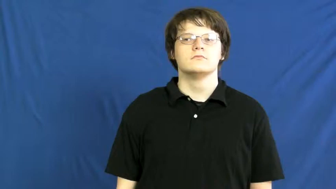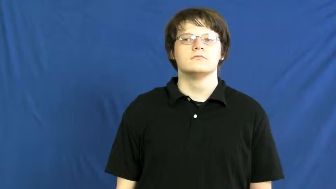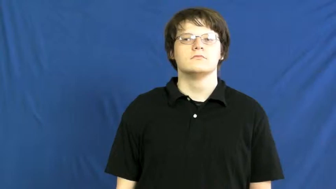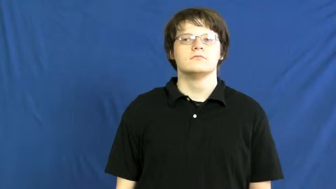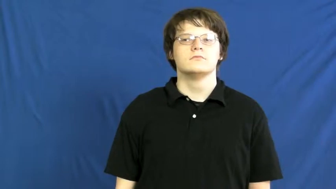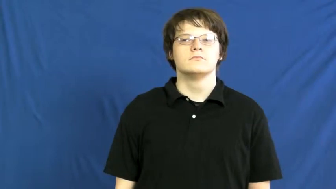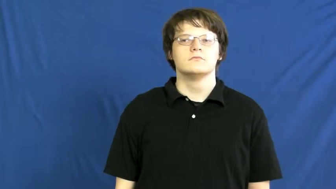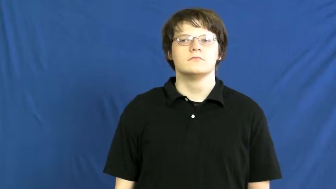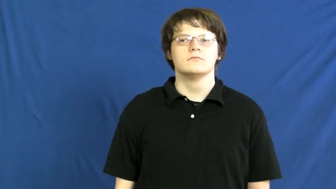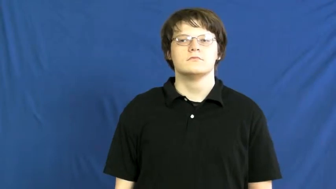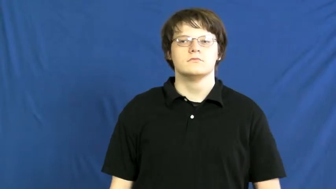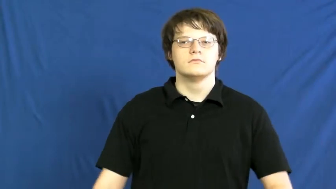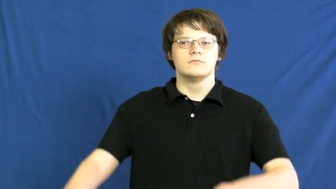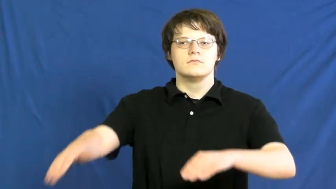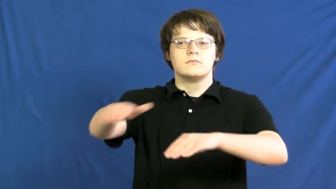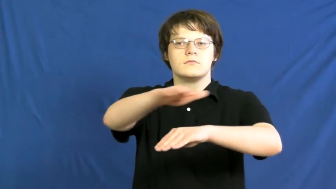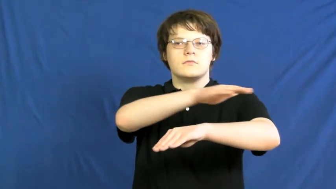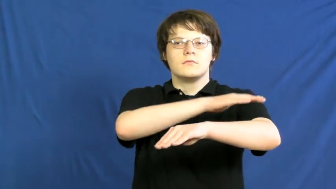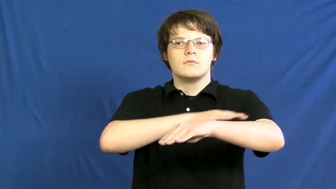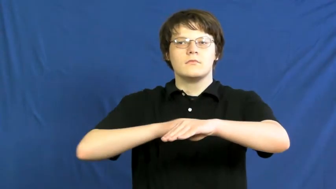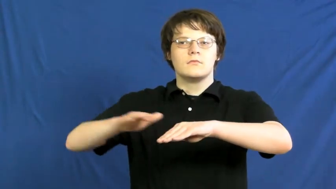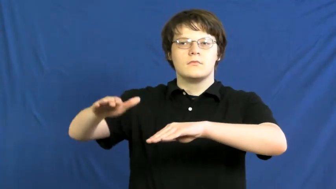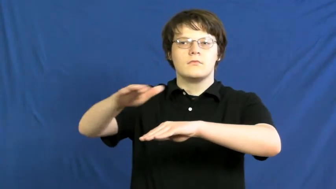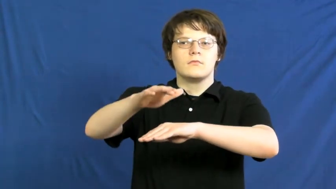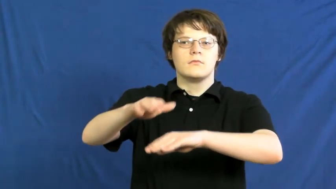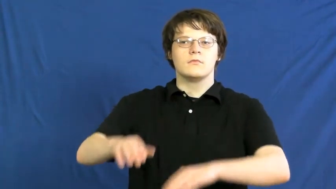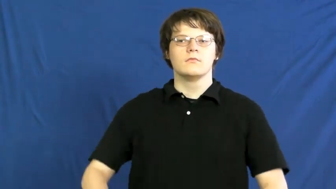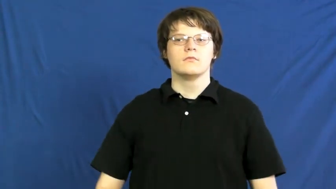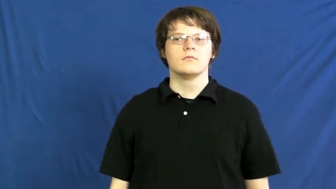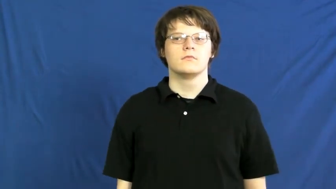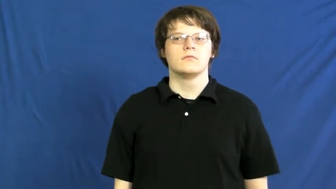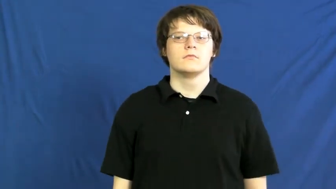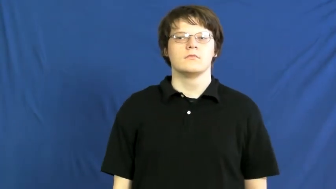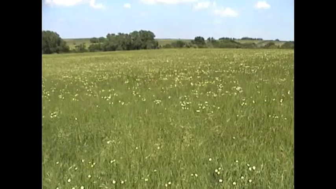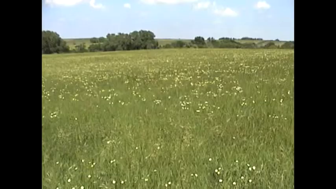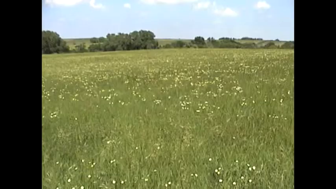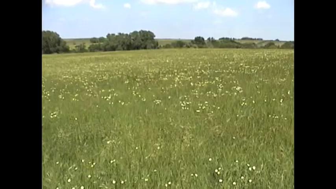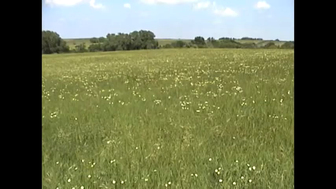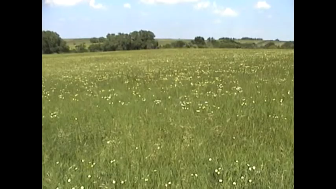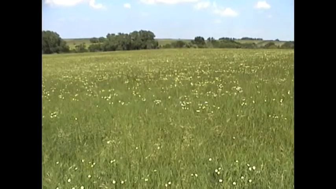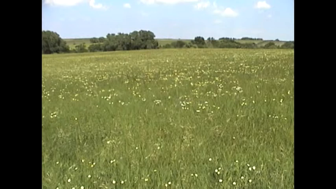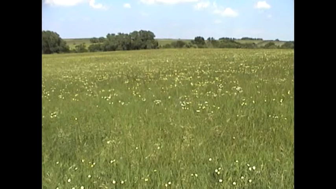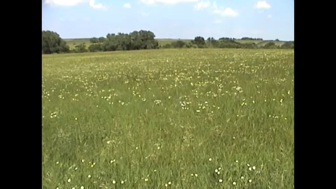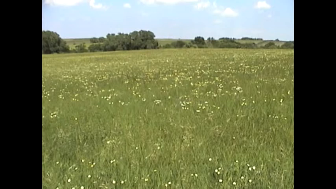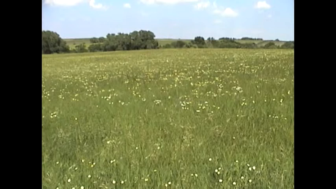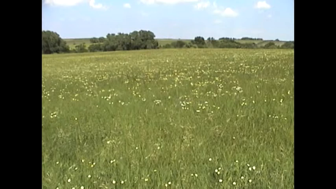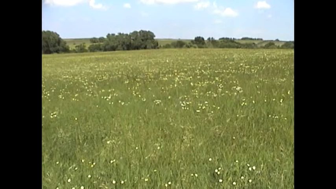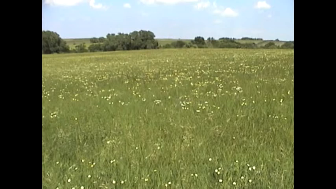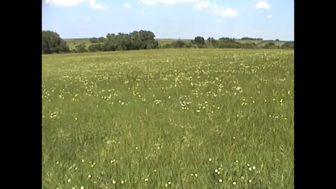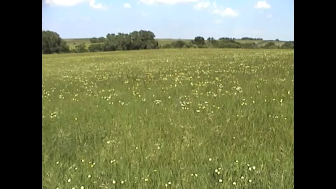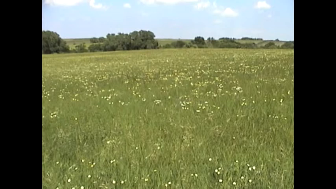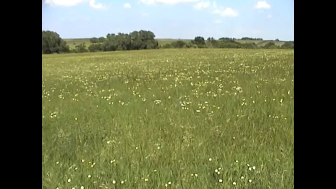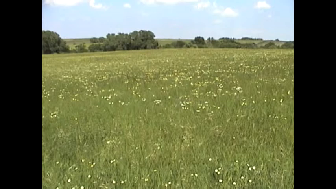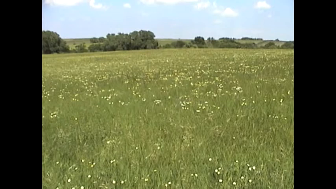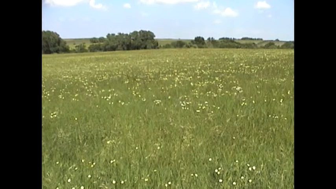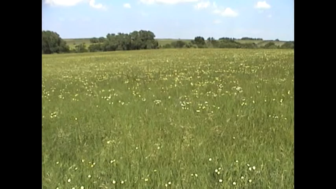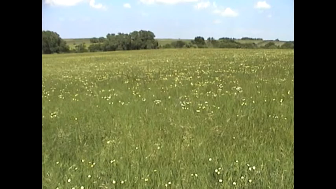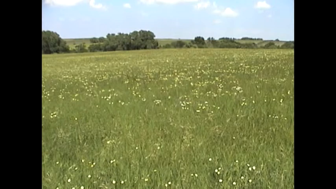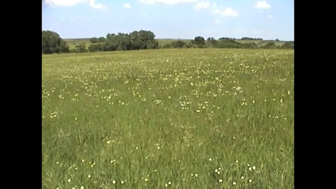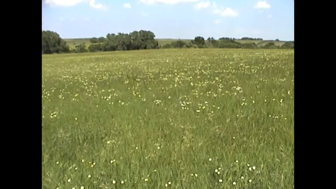meadow,lea,llano,heath